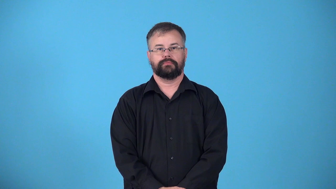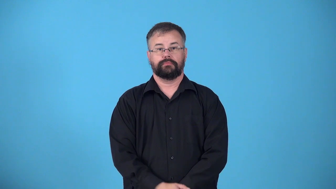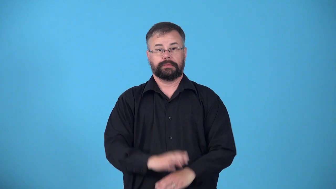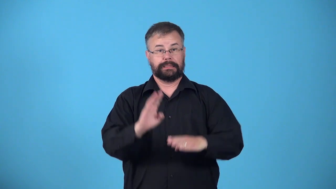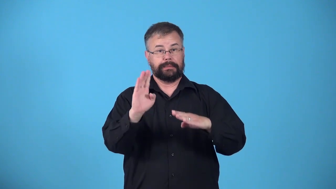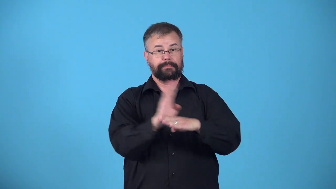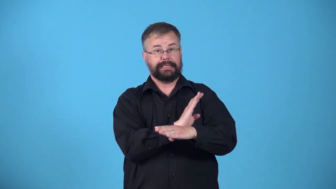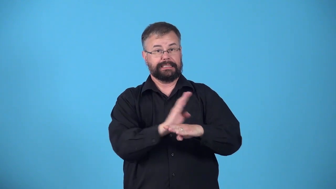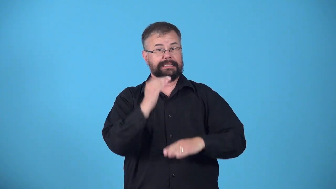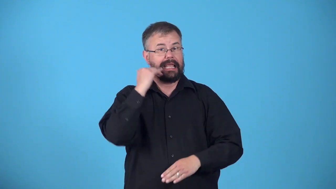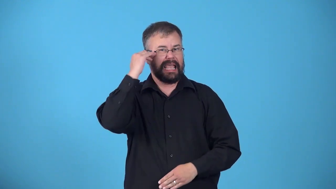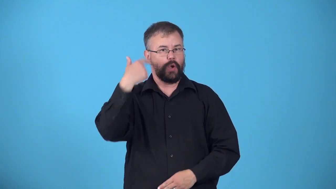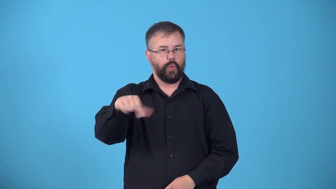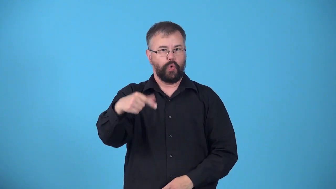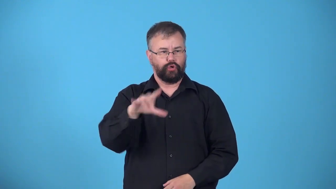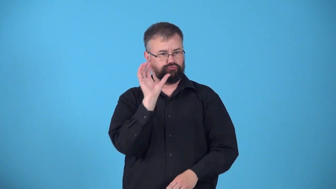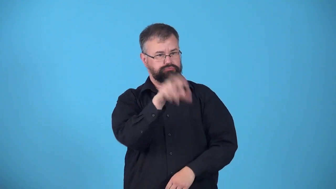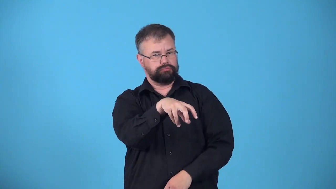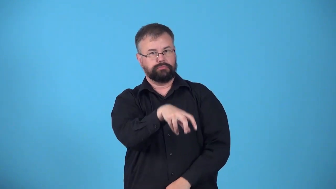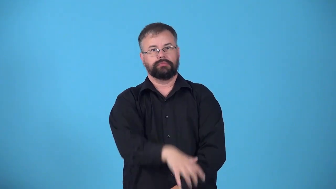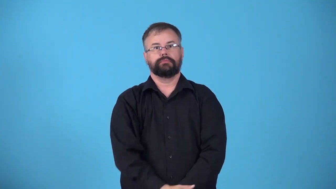home base